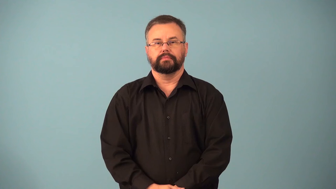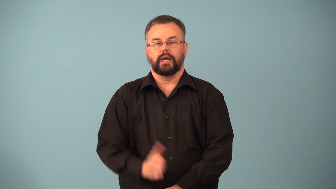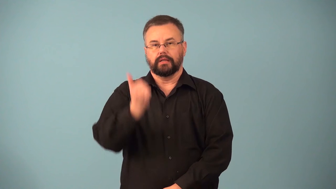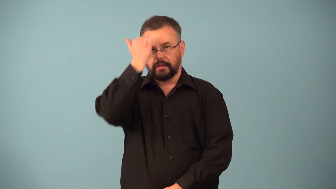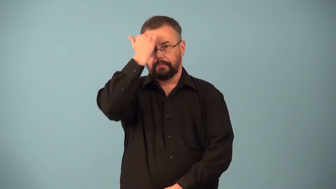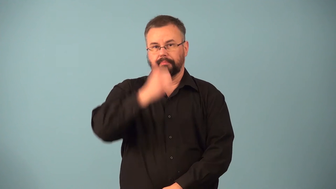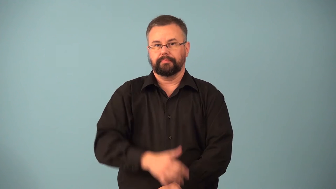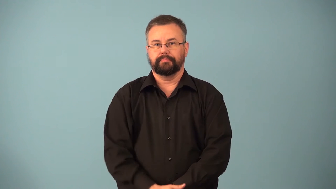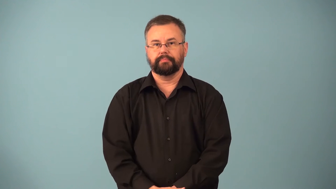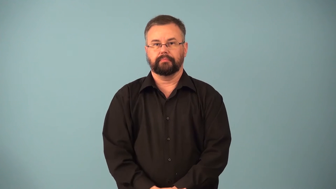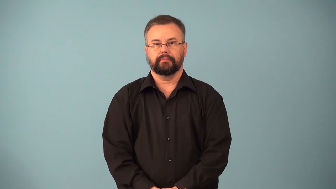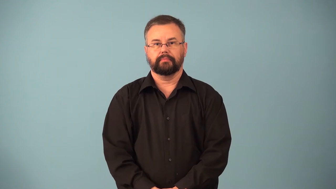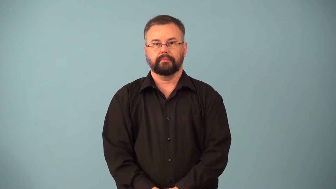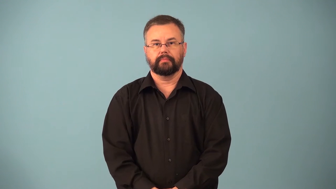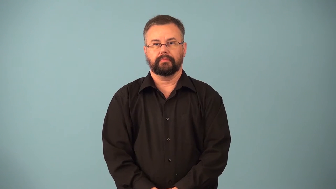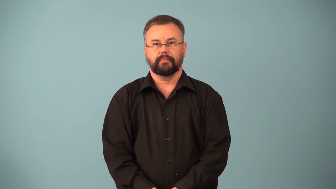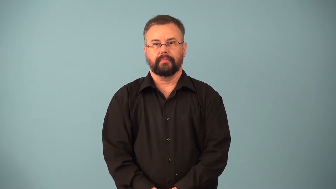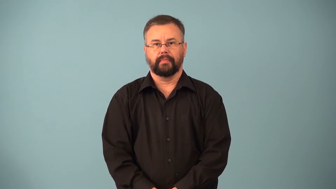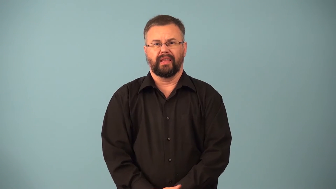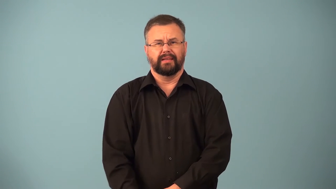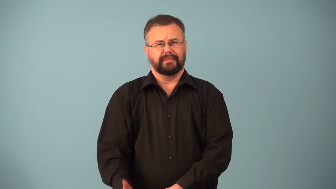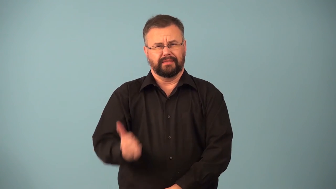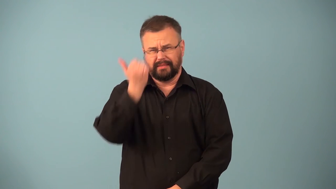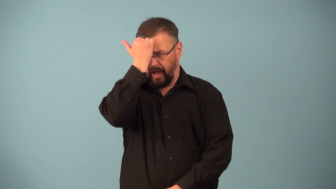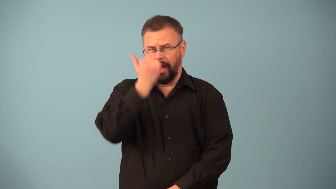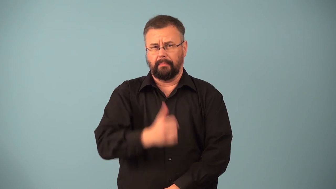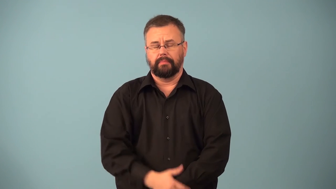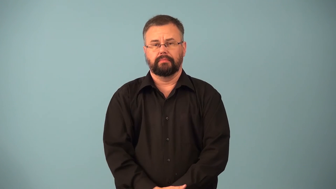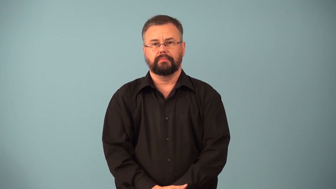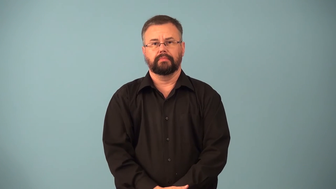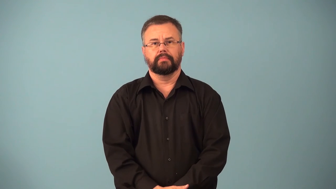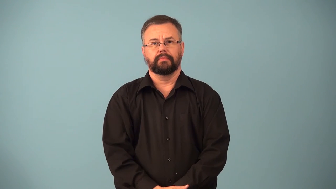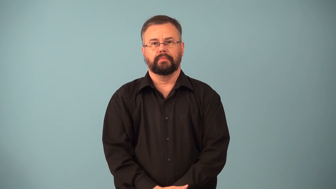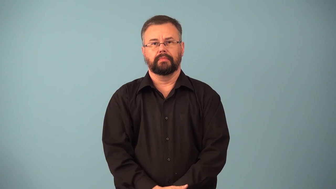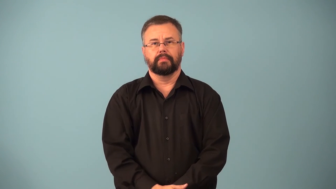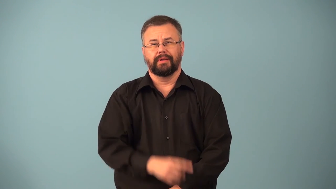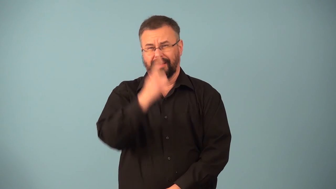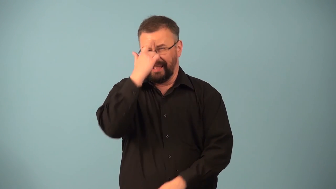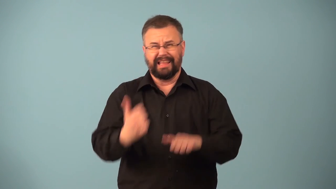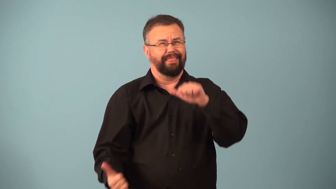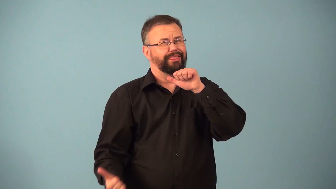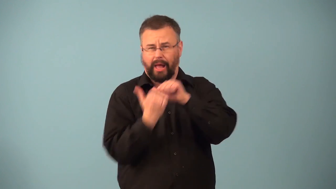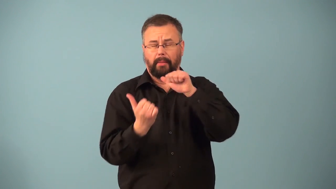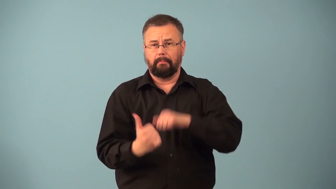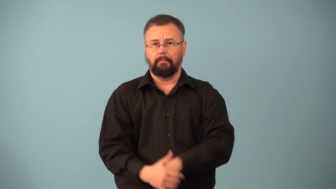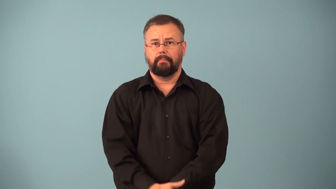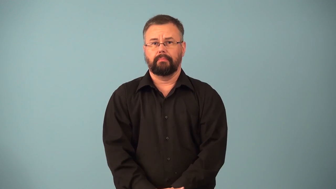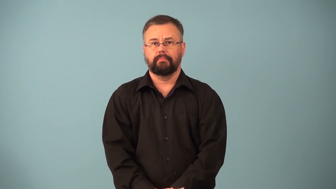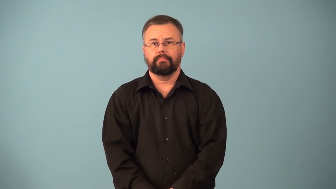dumb, dumber, dumbest, dimmer,dimmest, stupider,stupidest